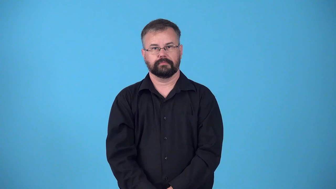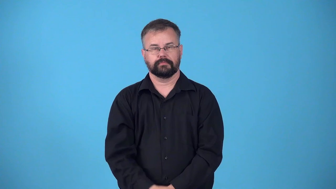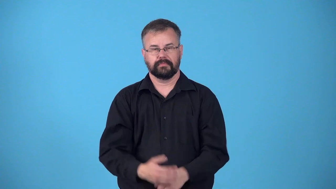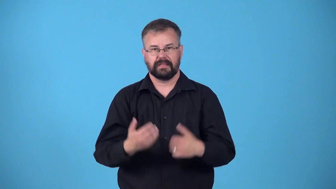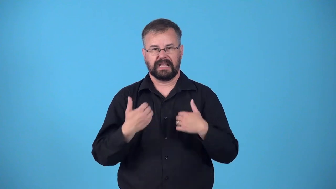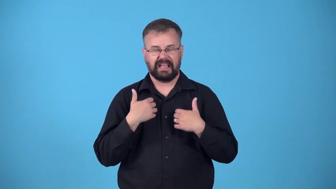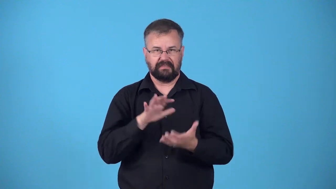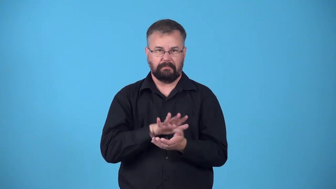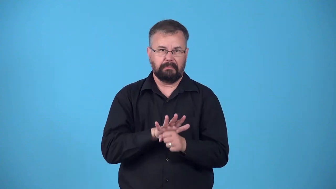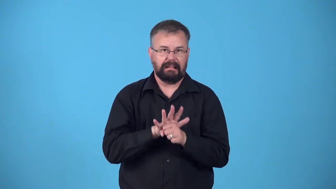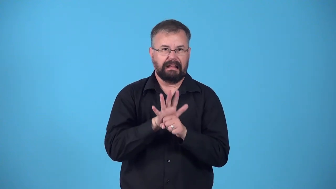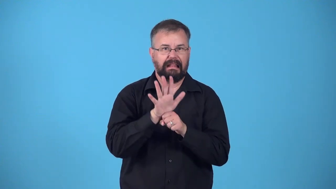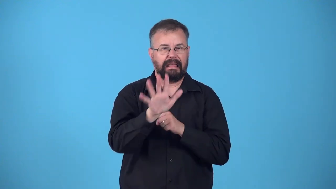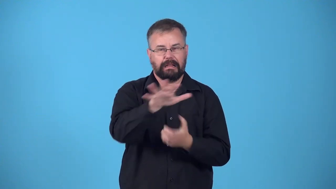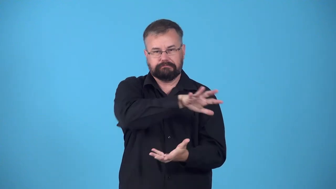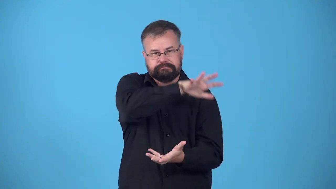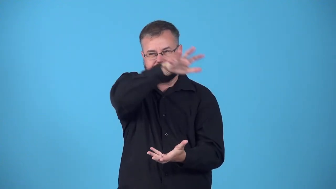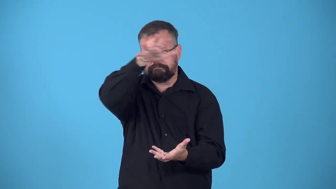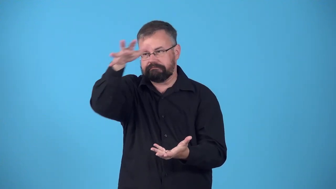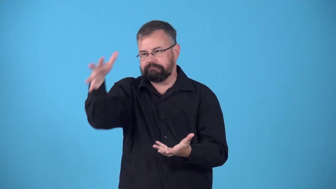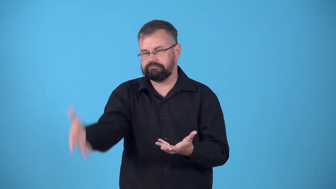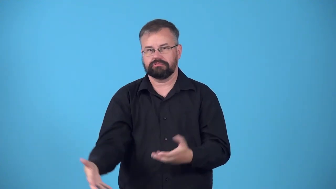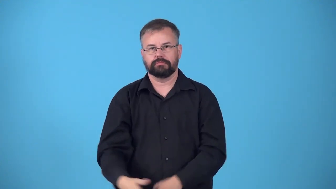overabundance